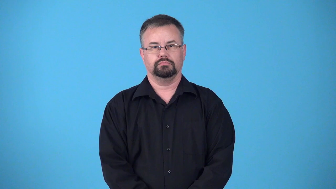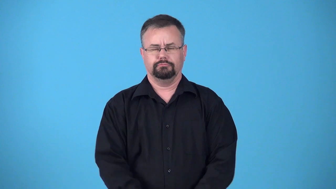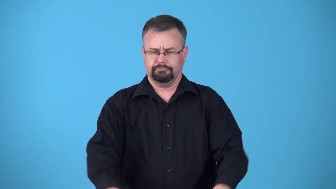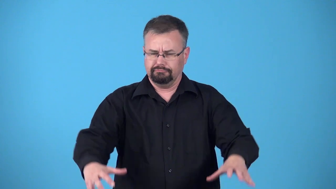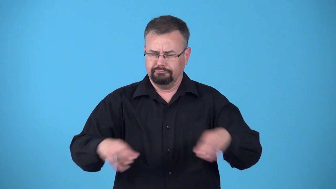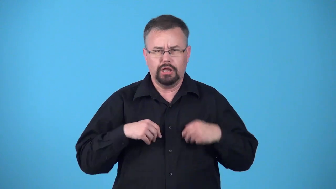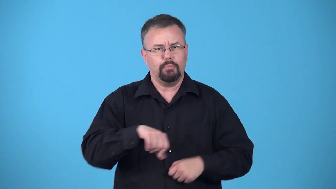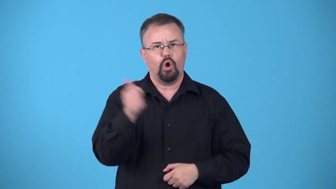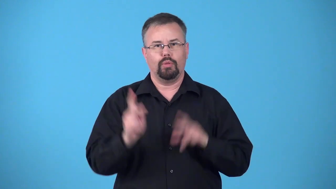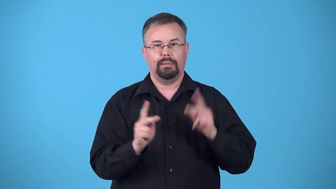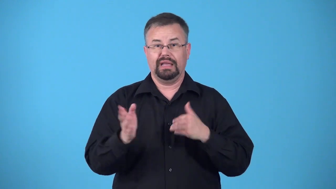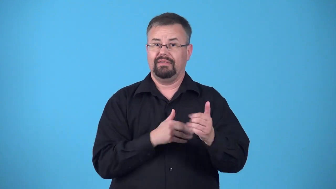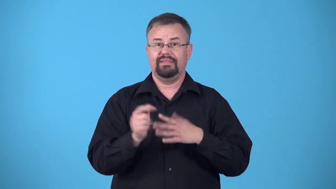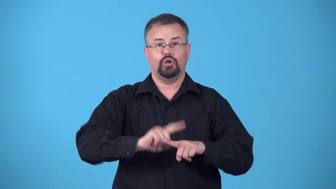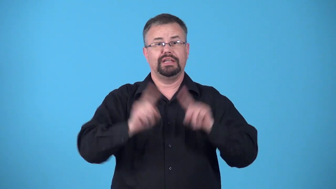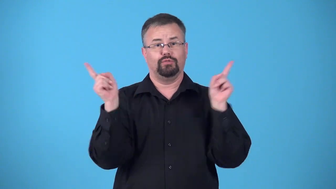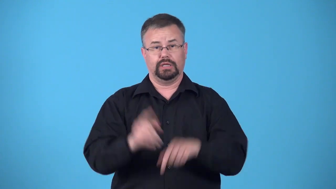live and let live